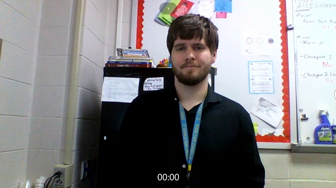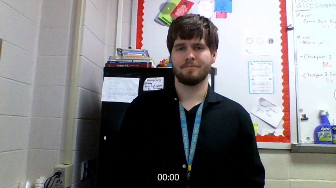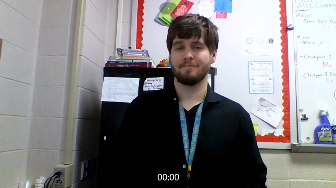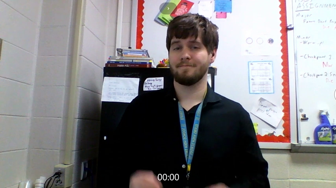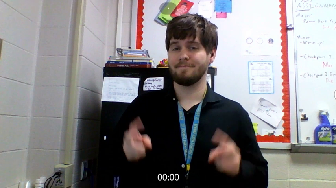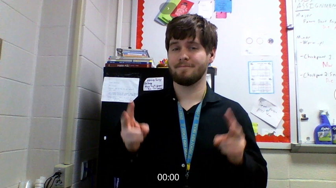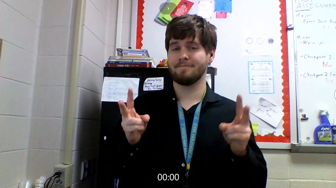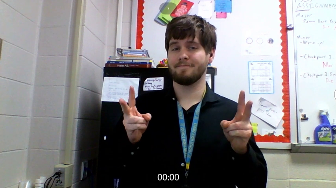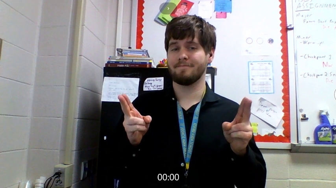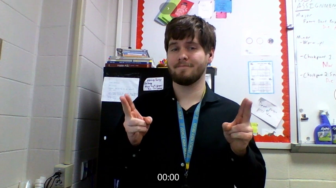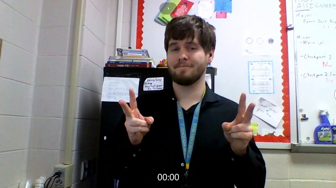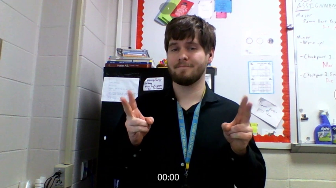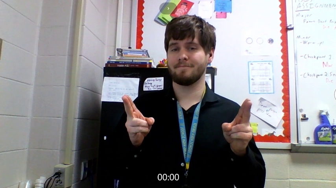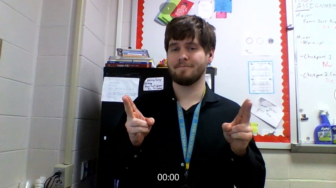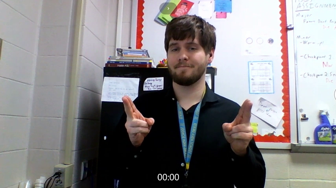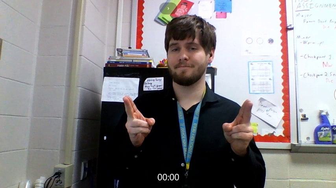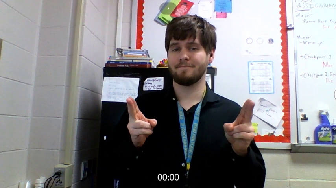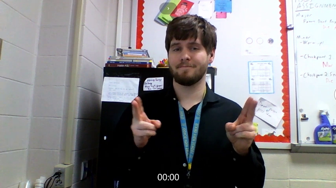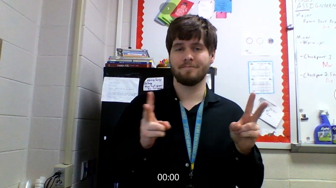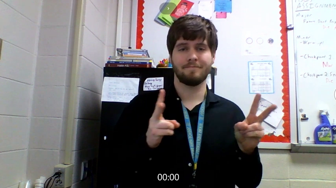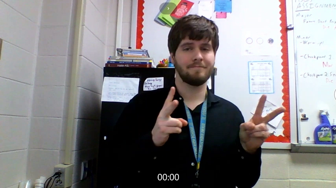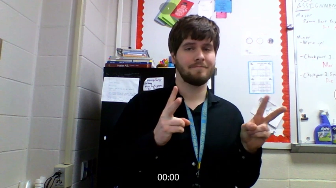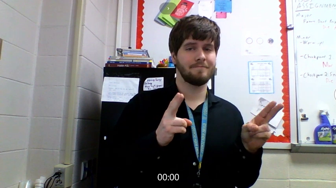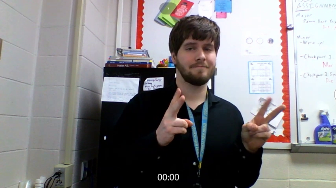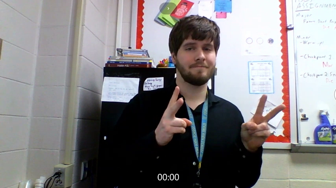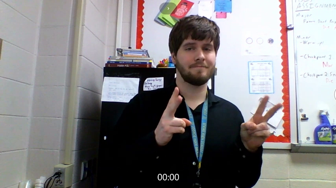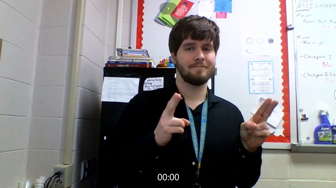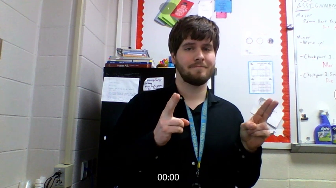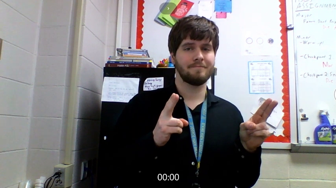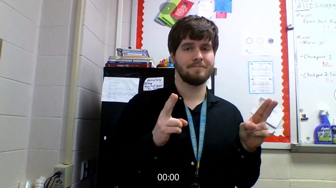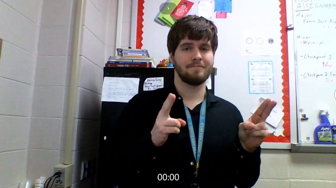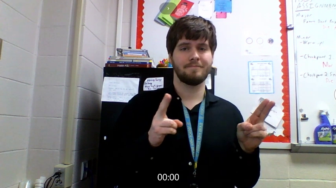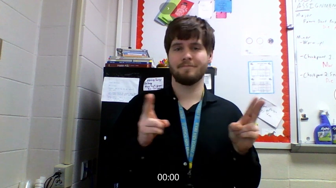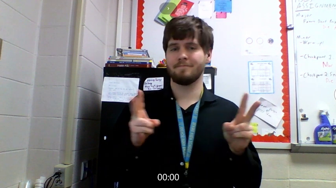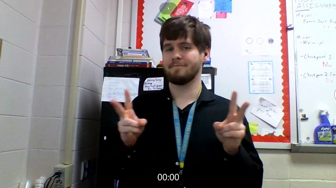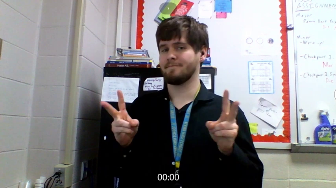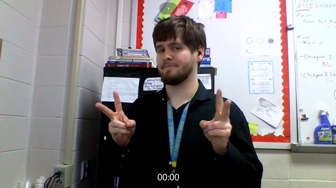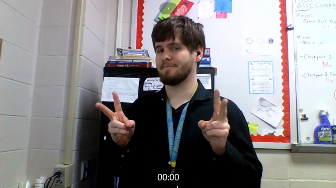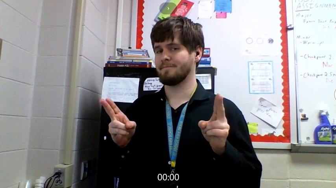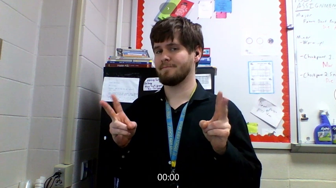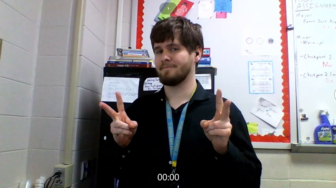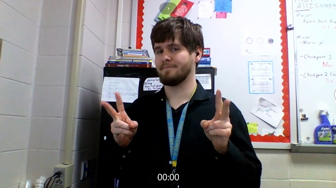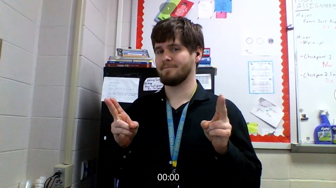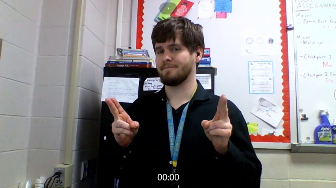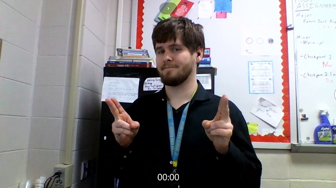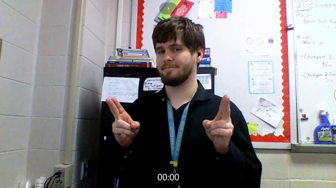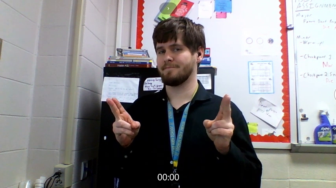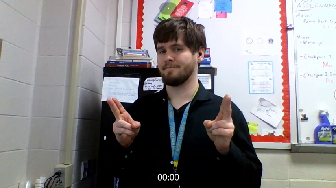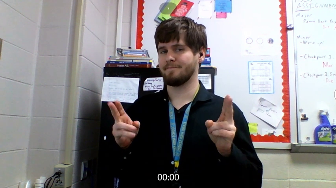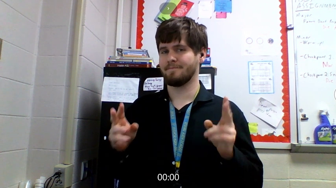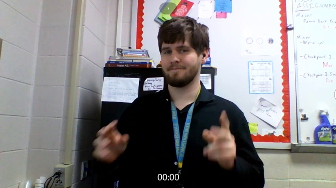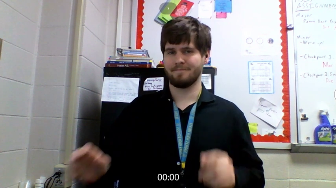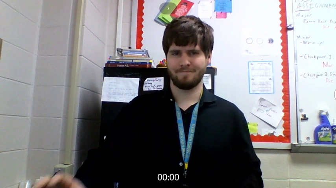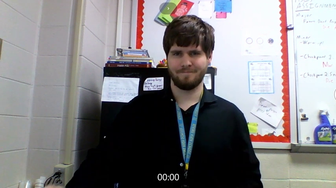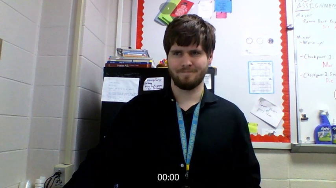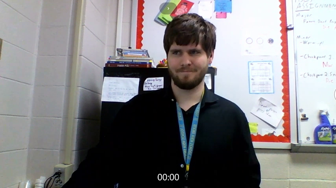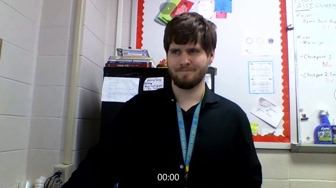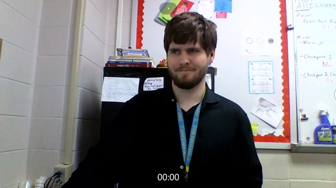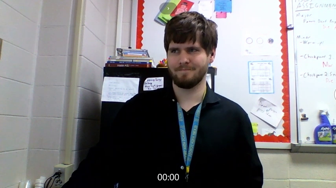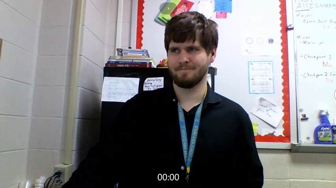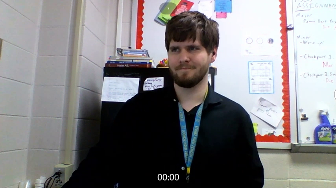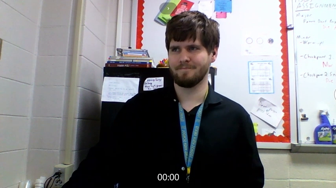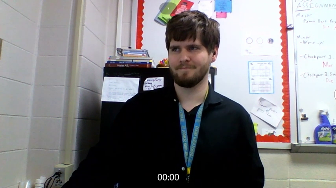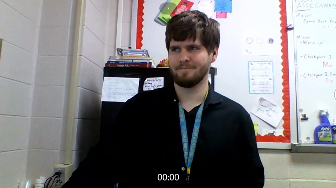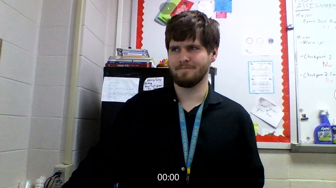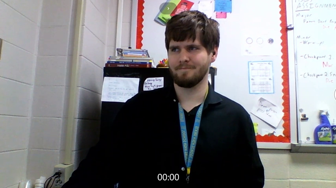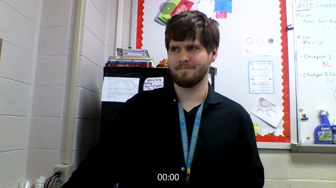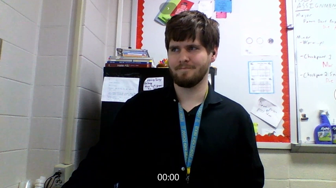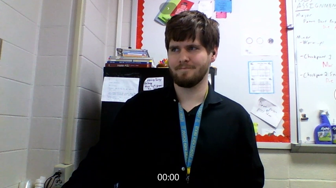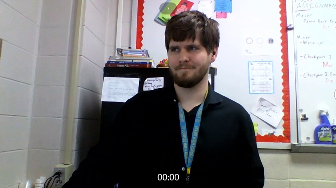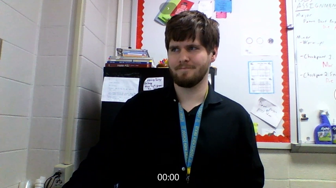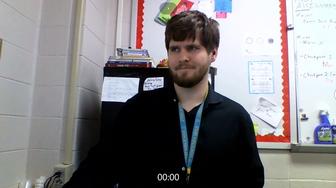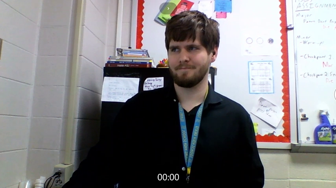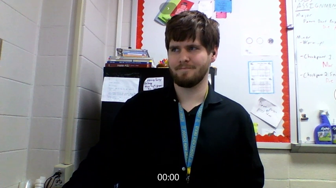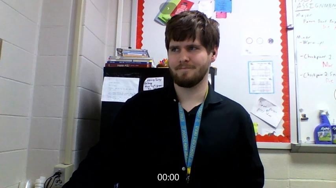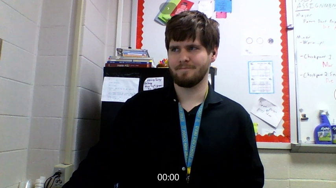Crawfish